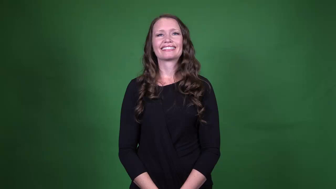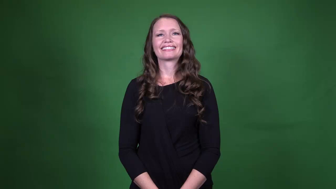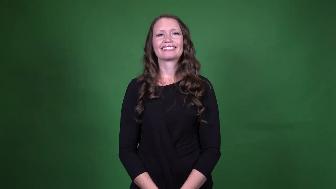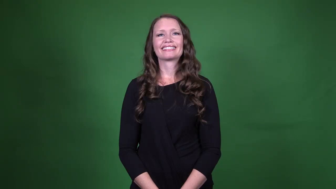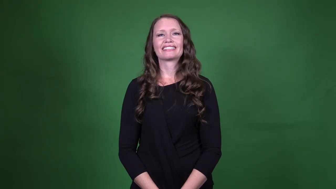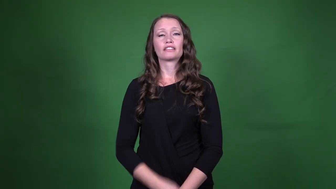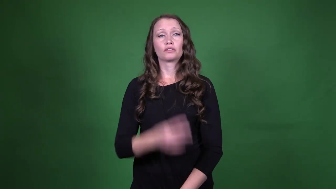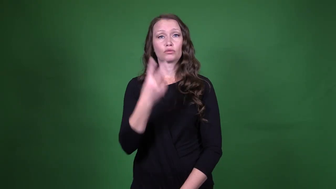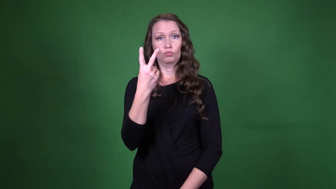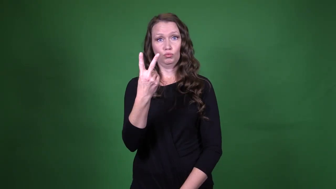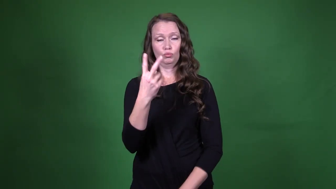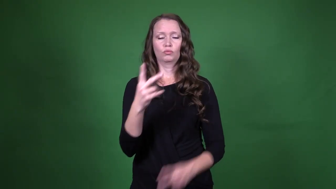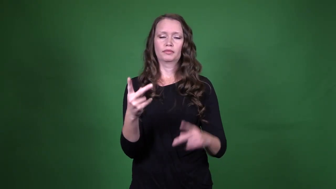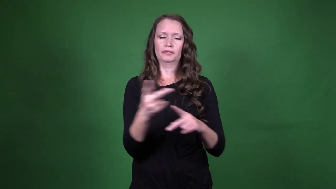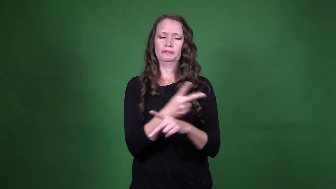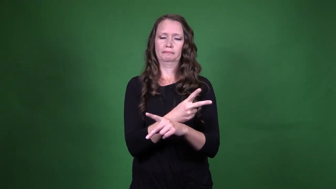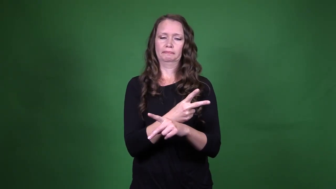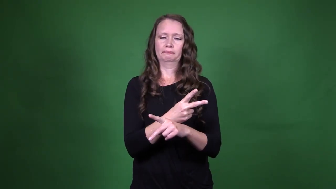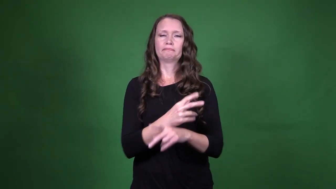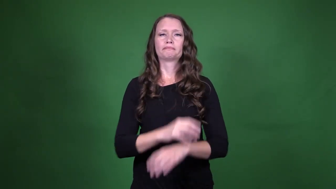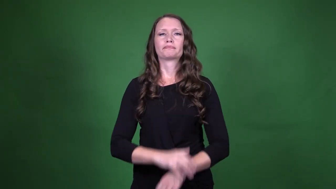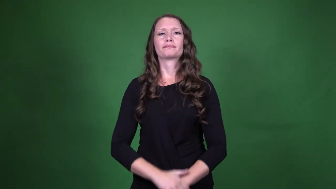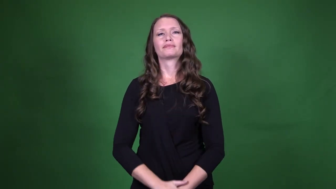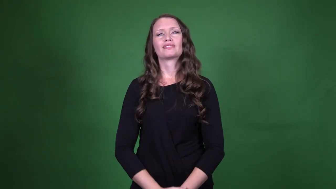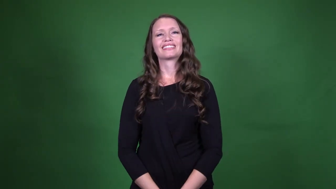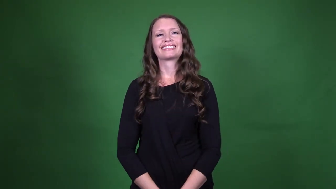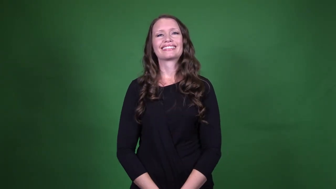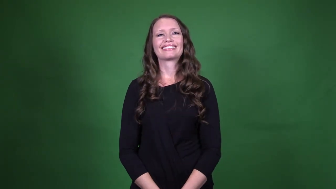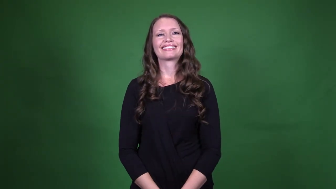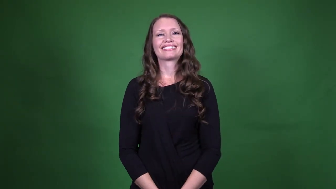2 times multiply